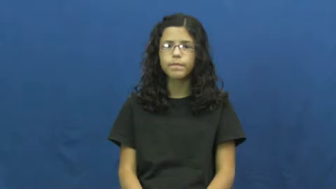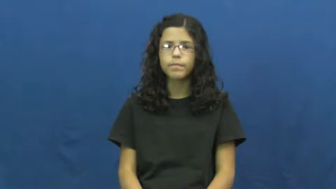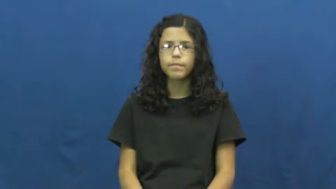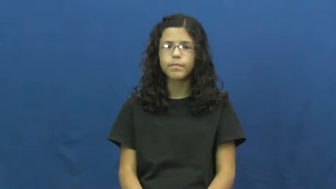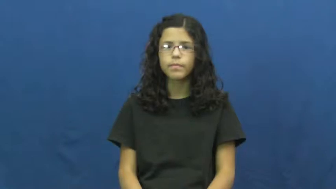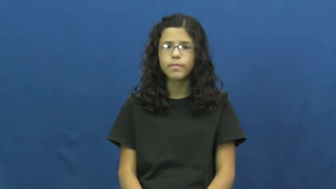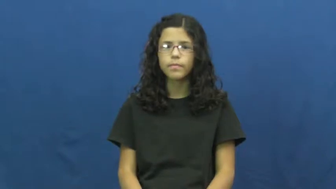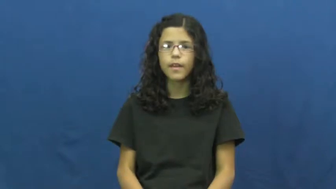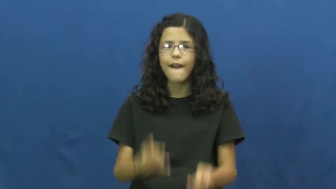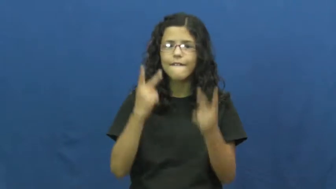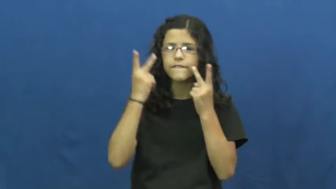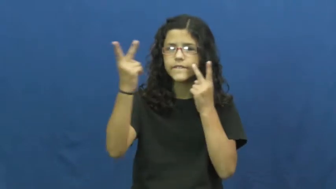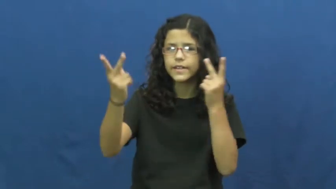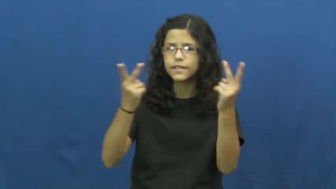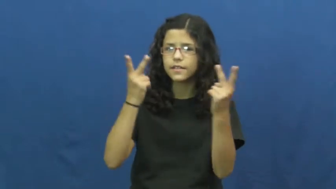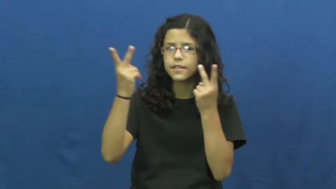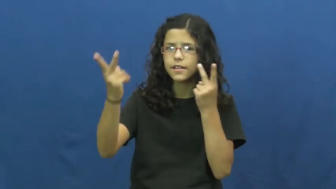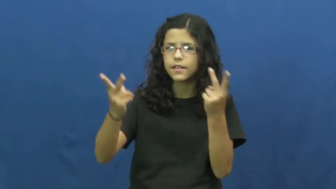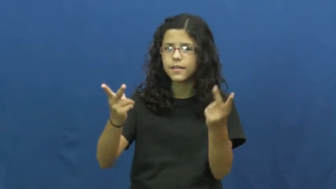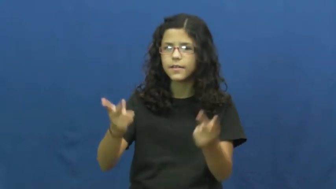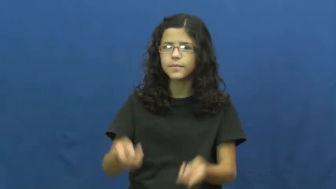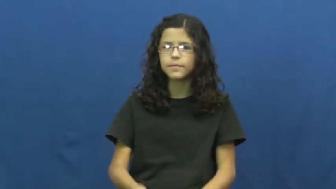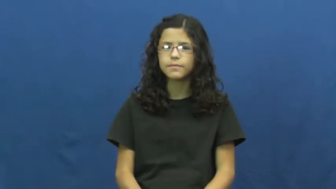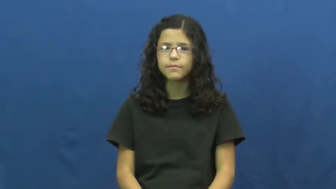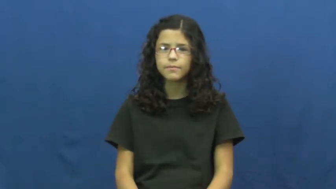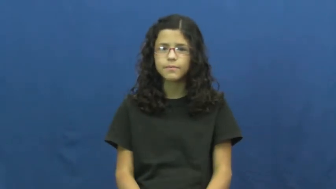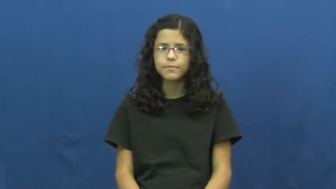drop by,drop over,drop in,drop round,drop around